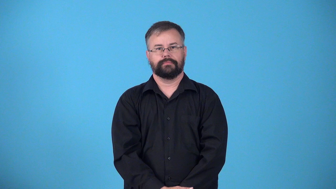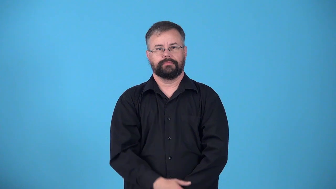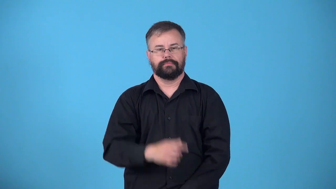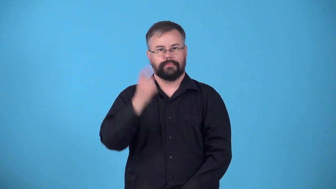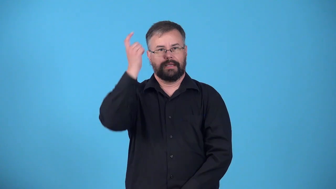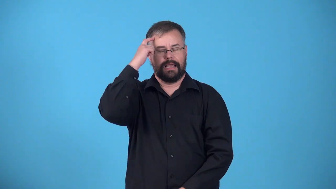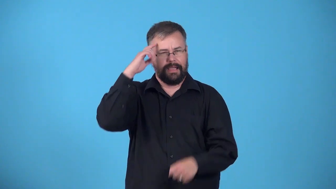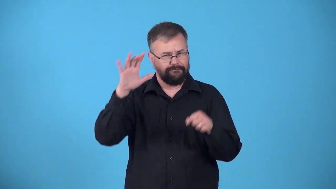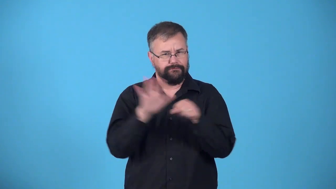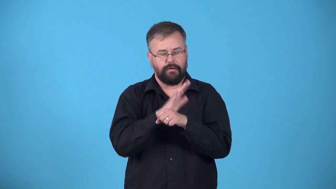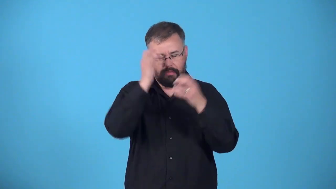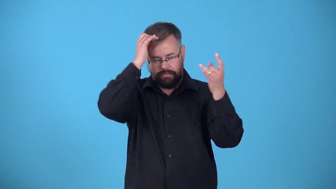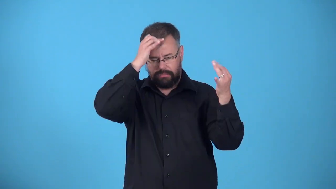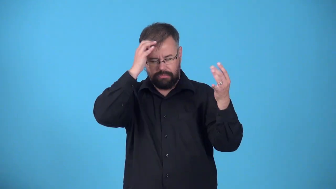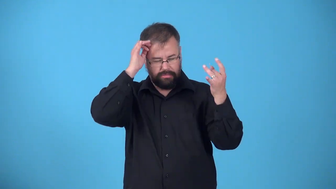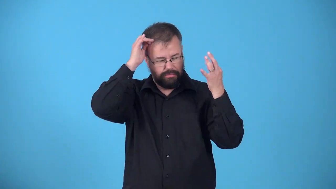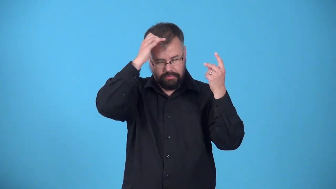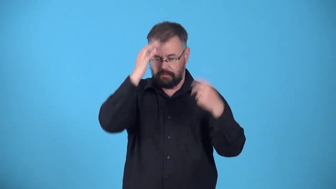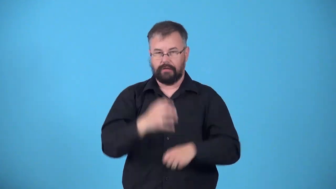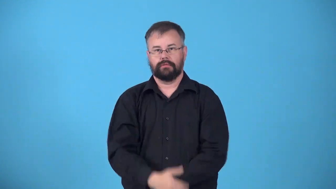headful